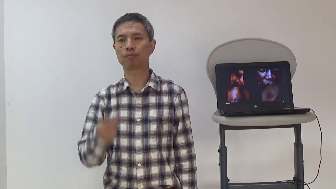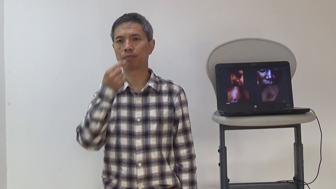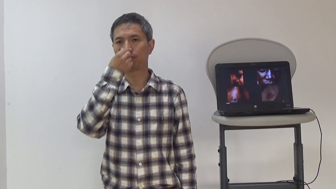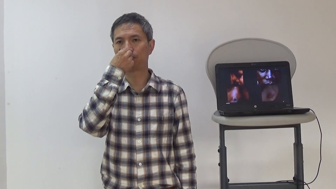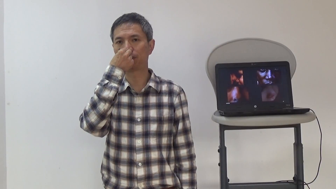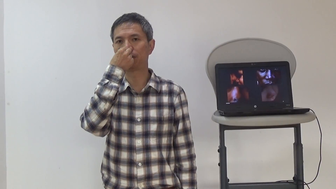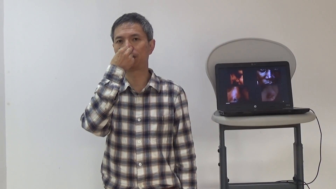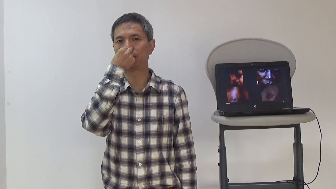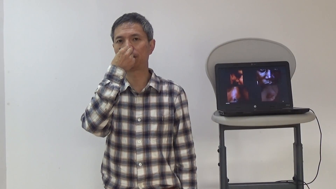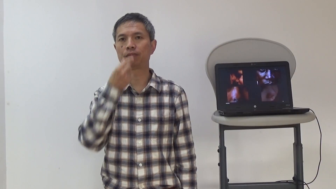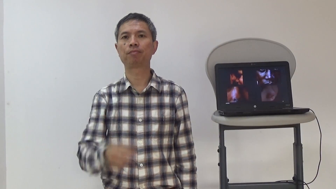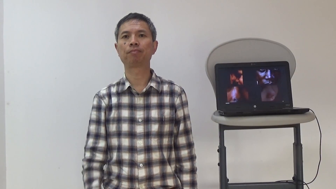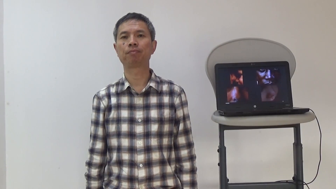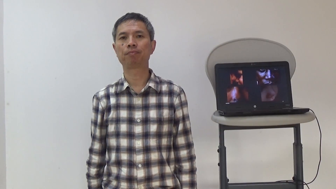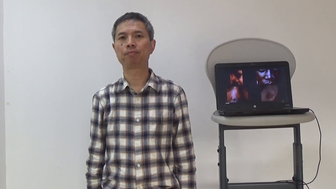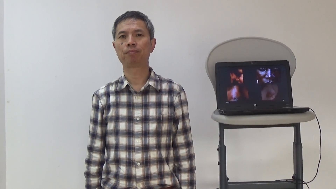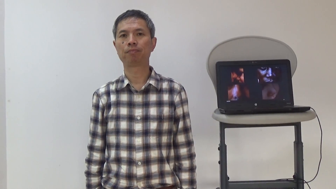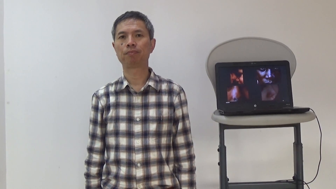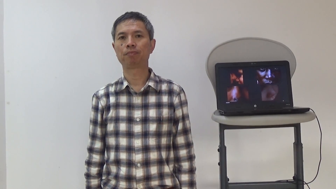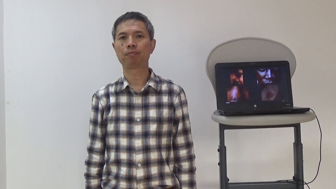nose